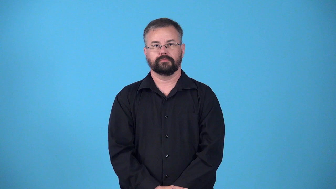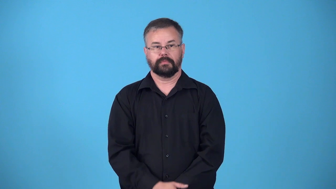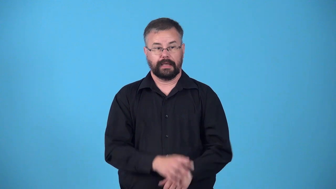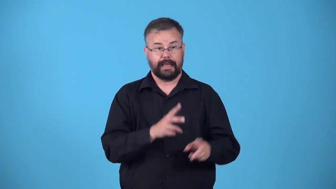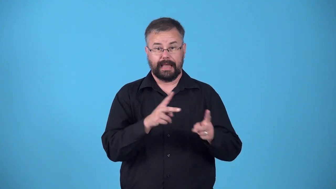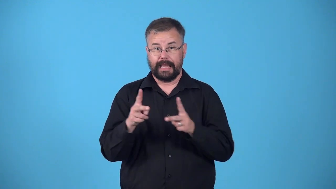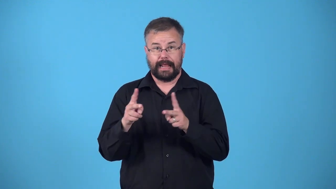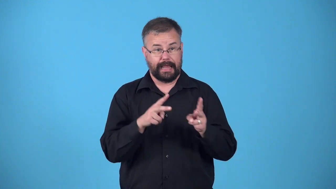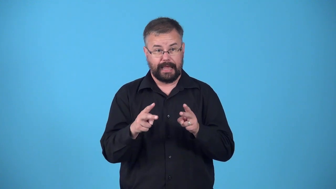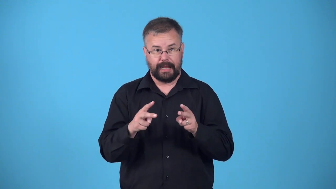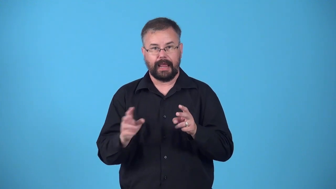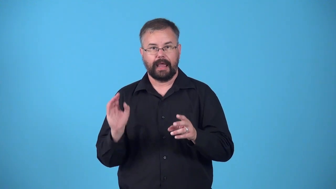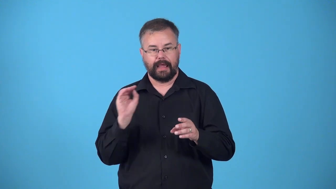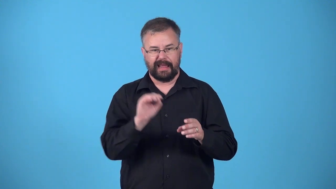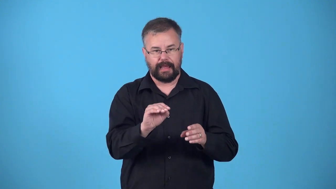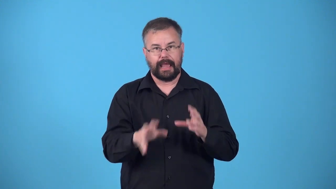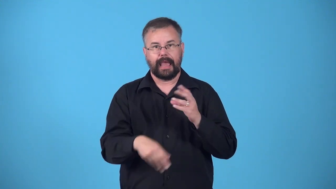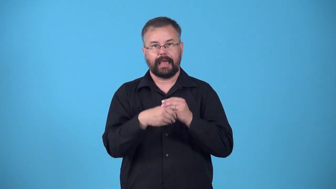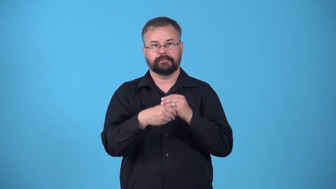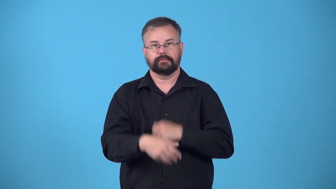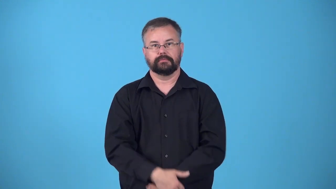edit in